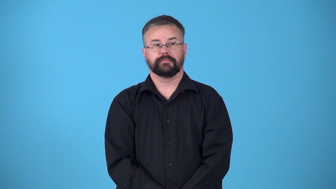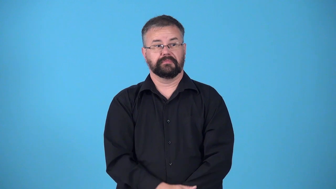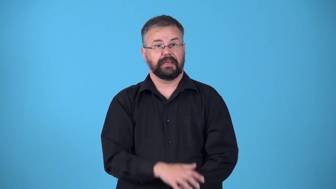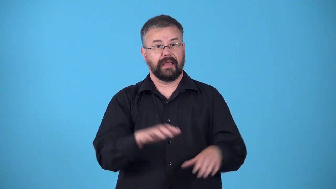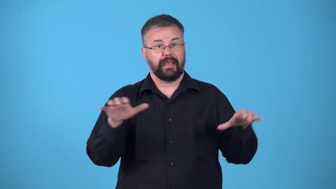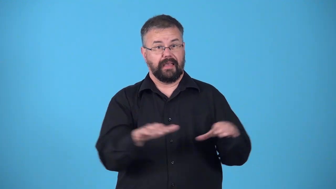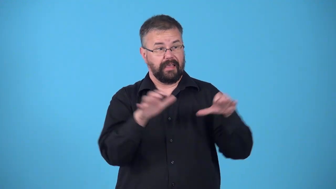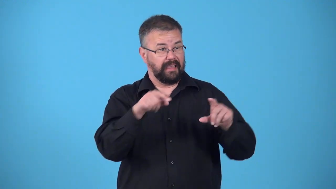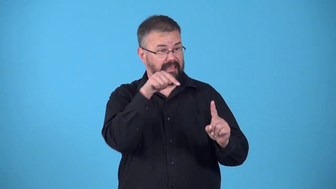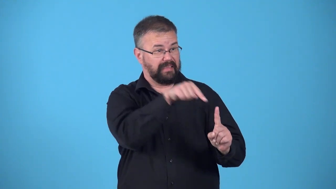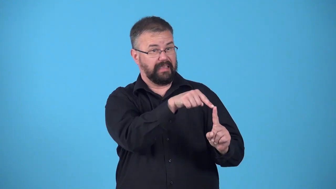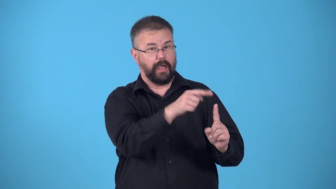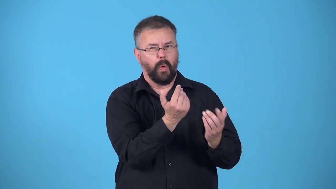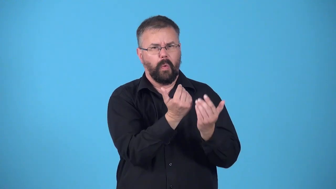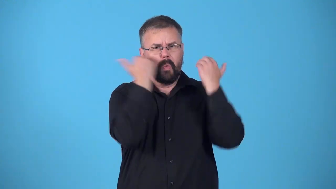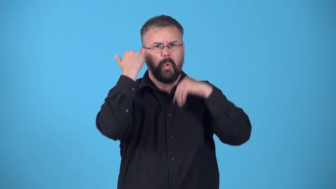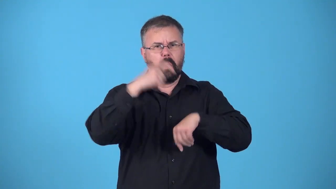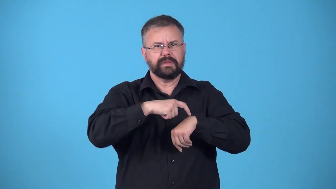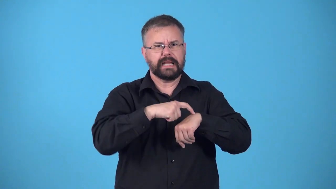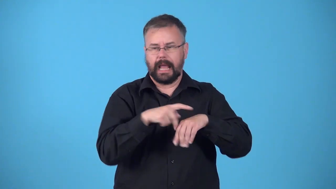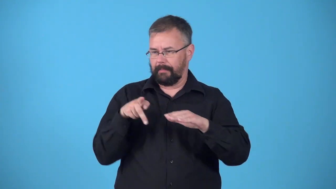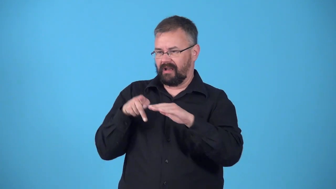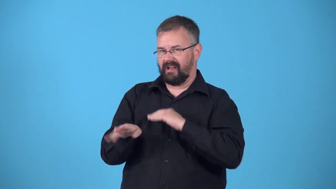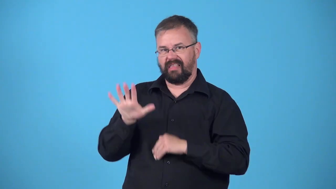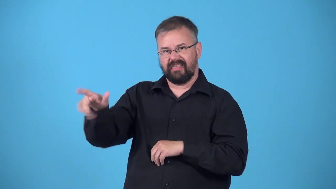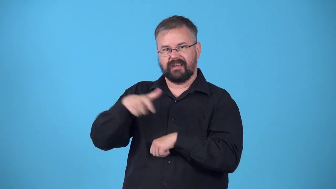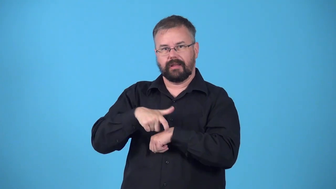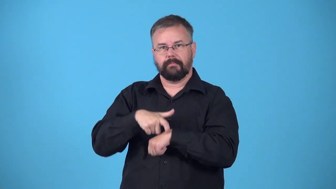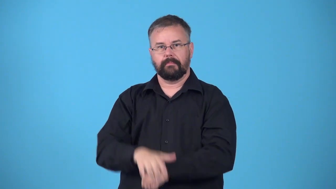cut into-time